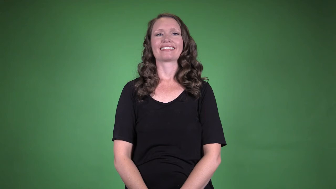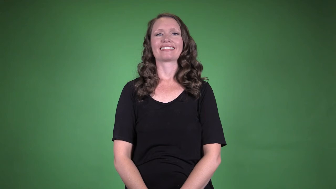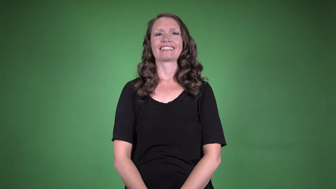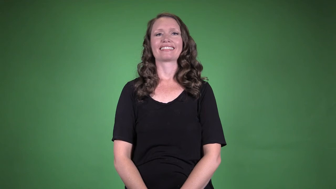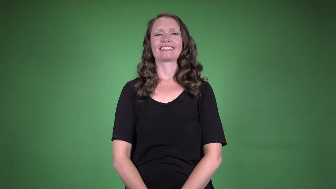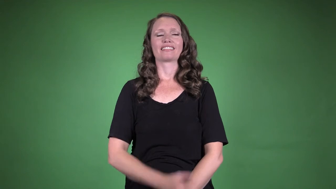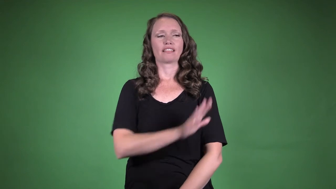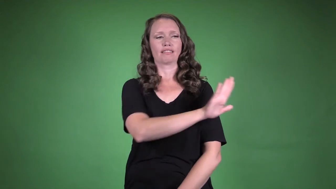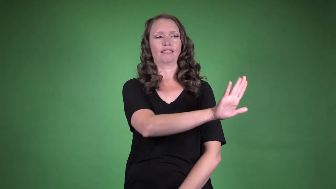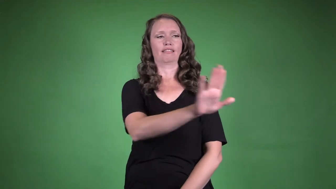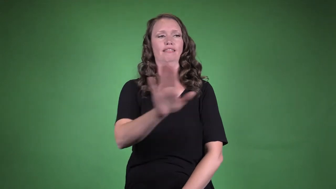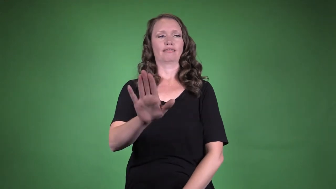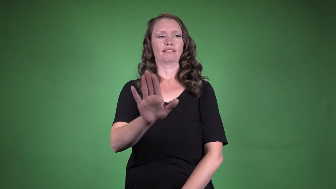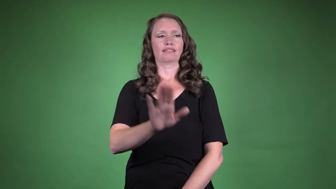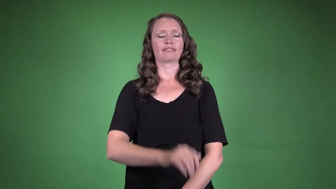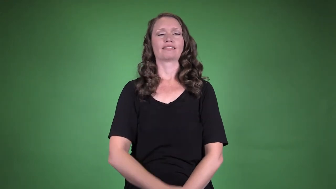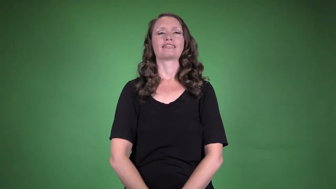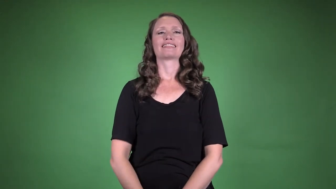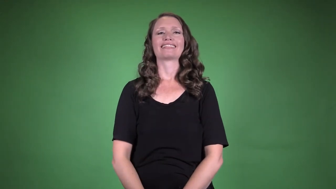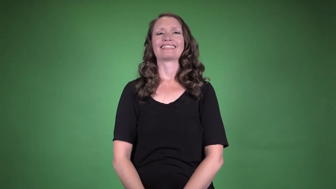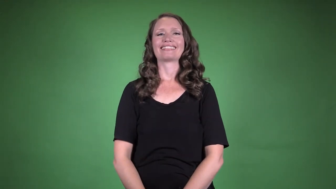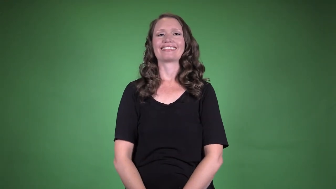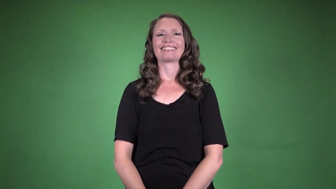theirs